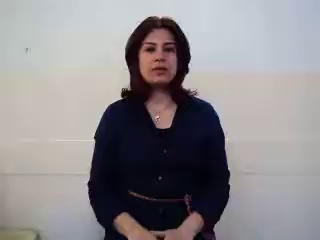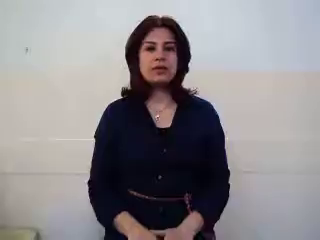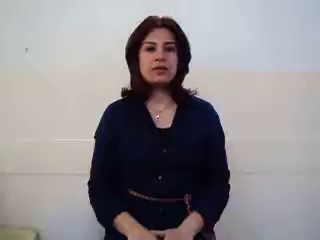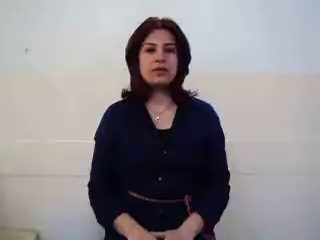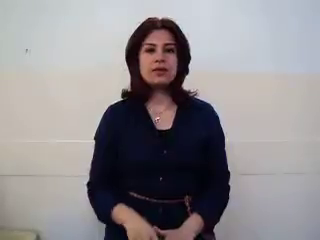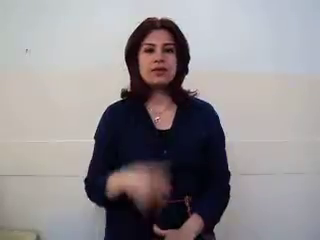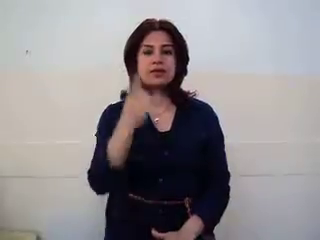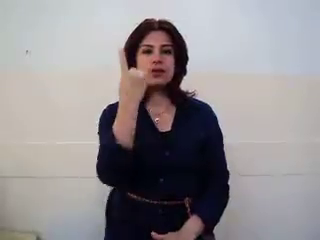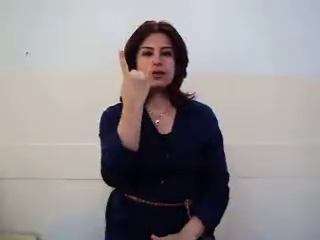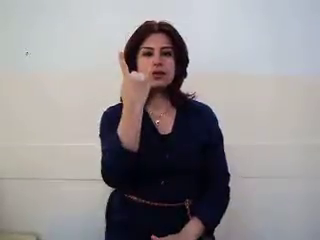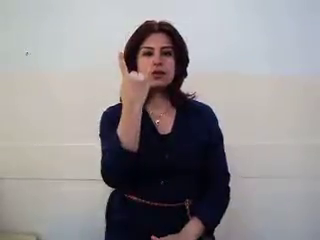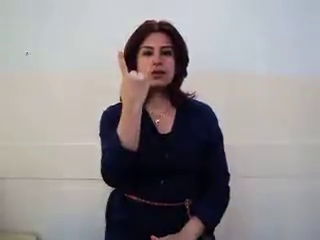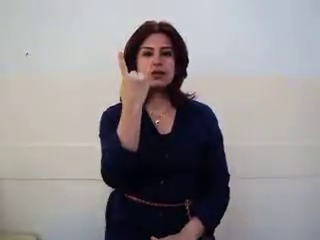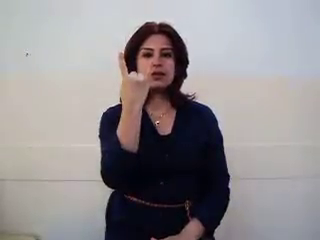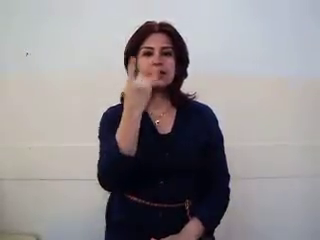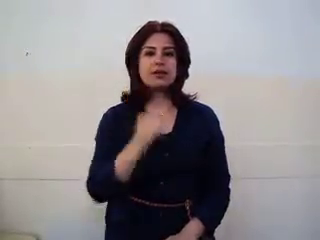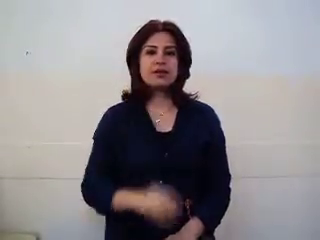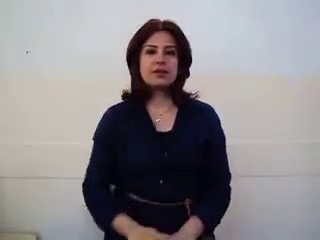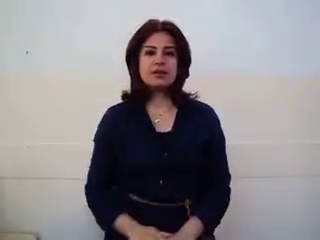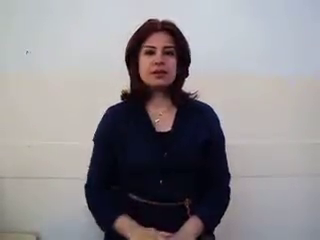number10